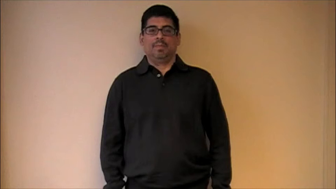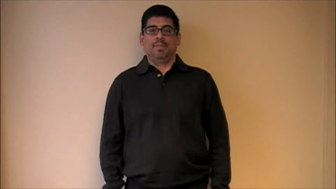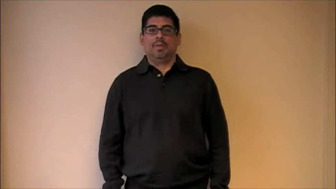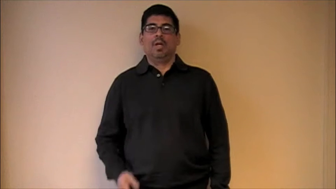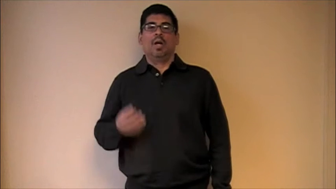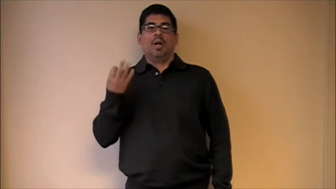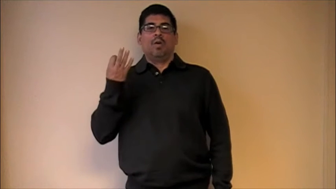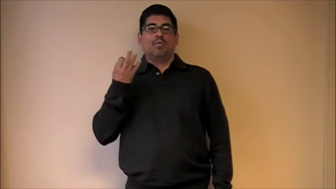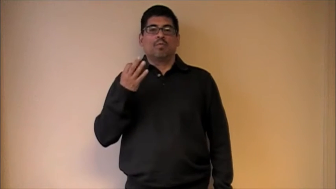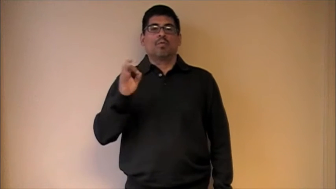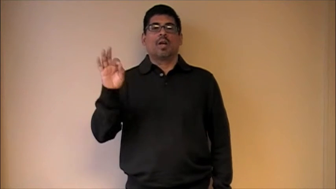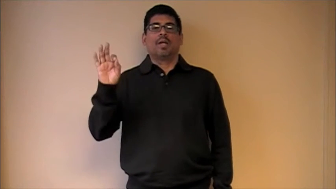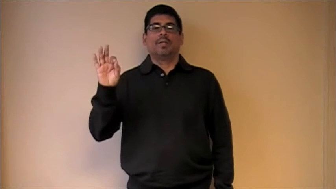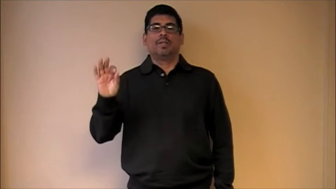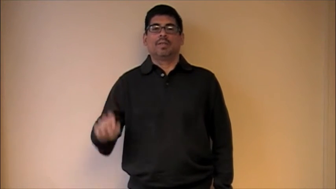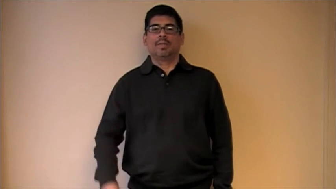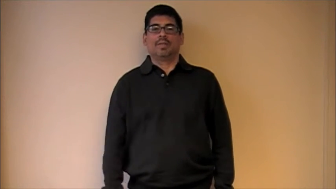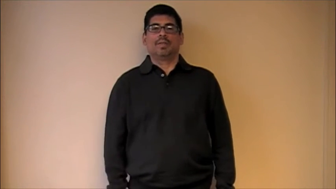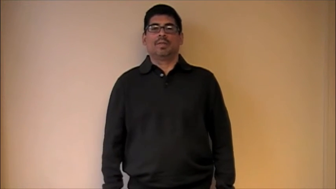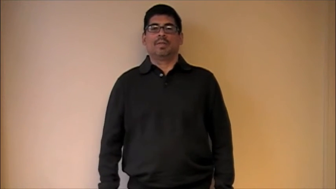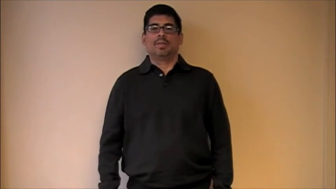France